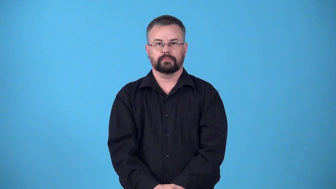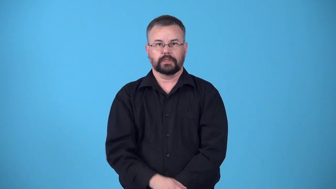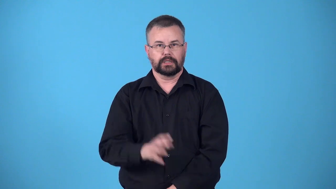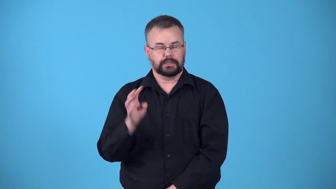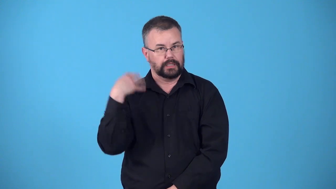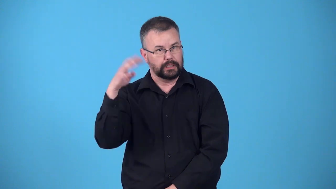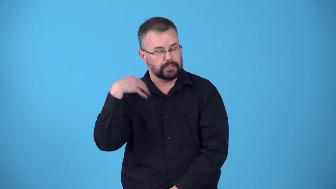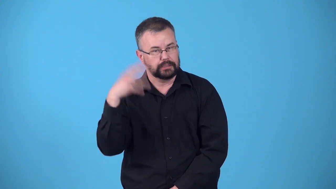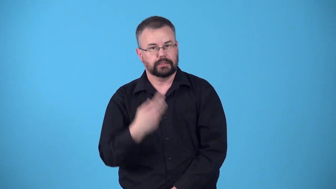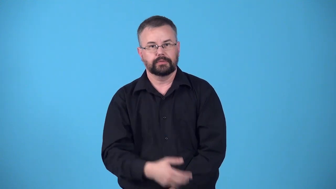crazy as a loon